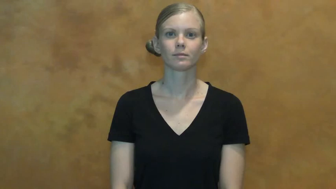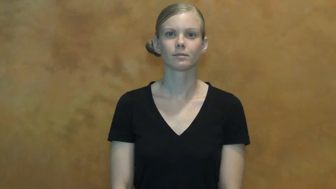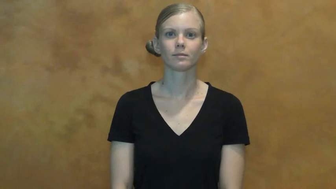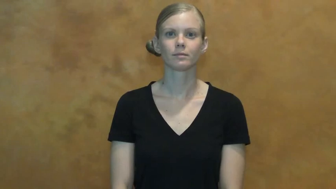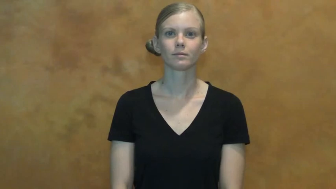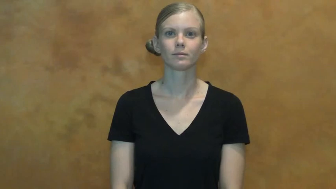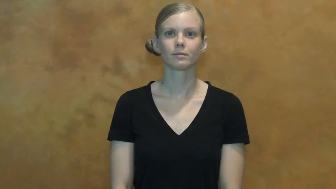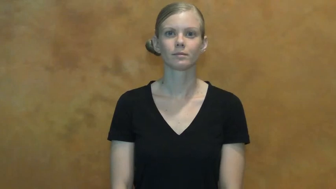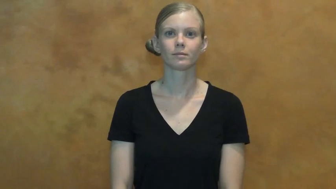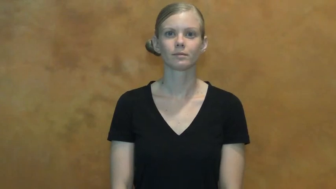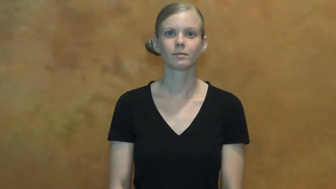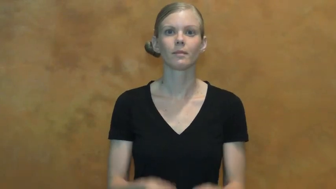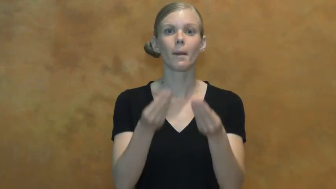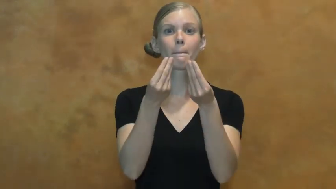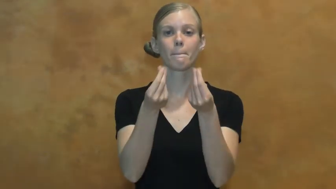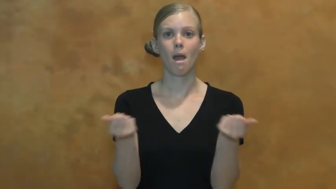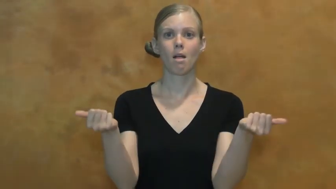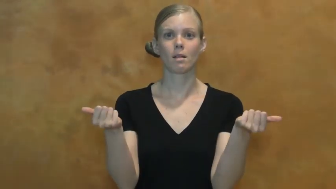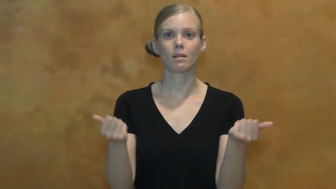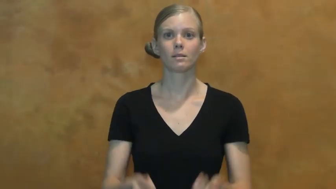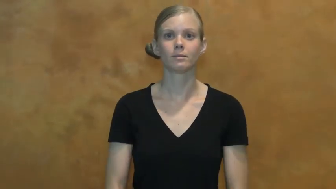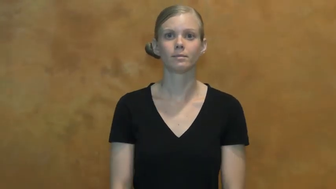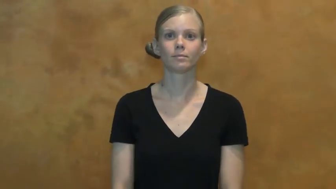melt